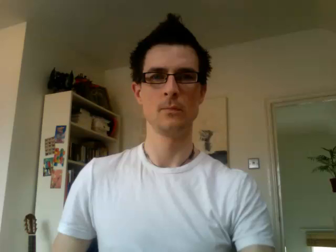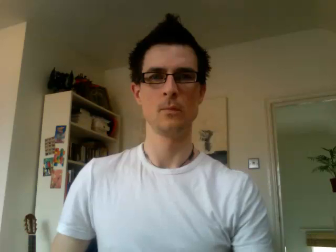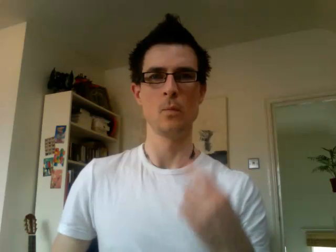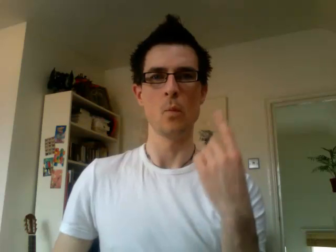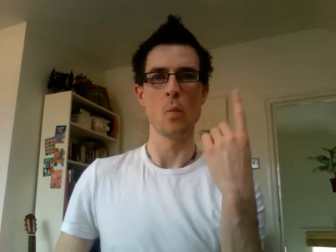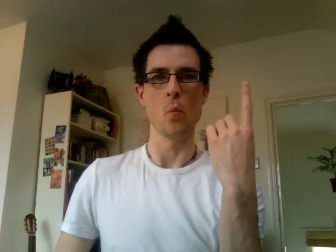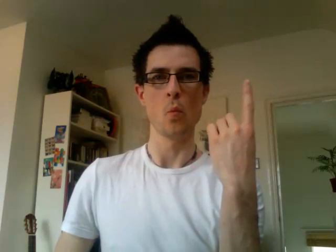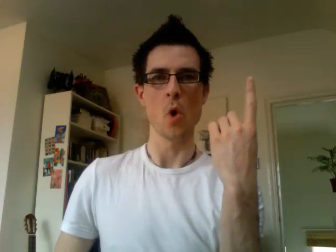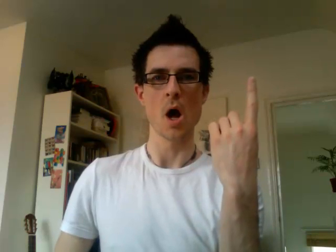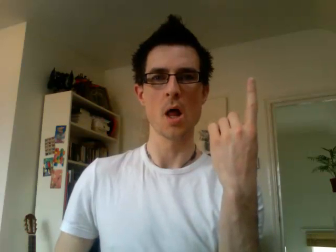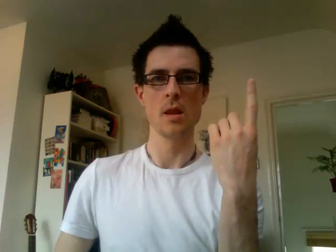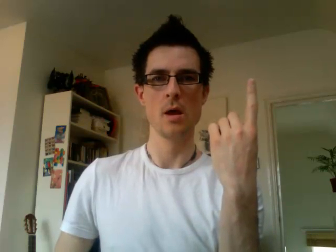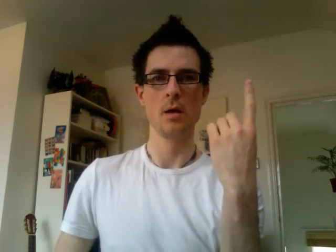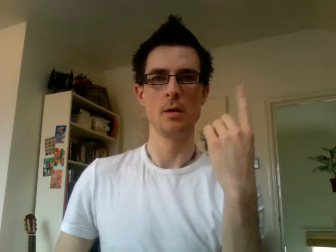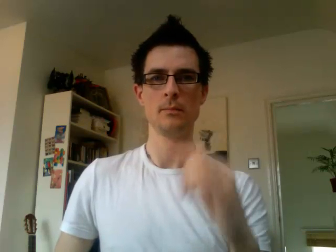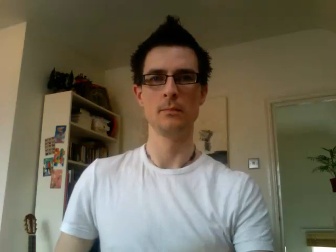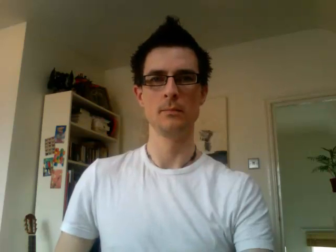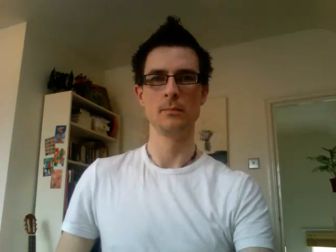1